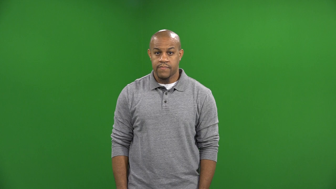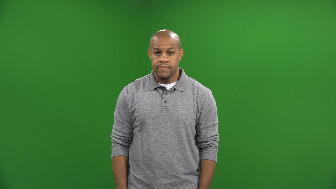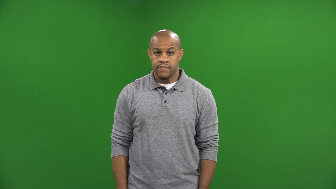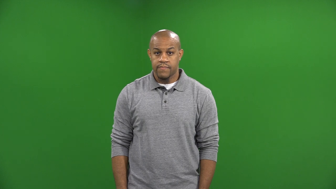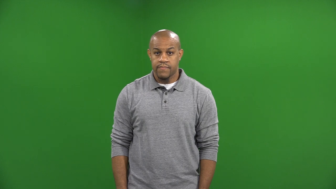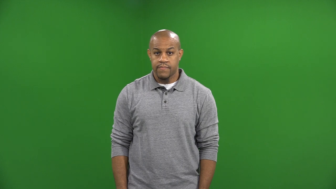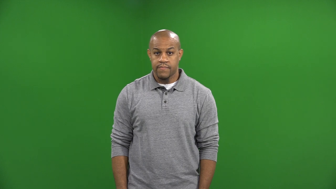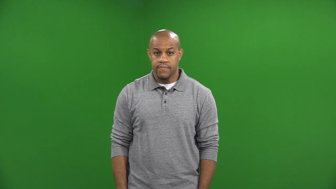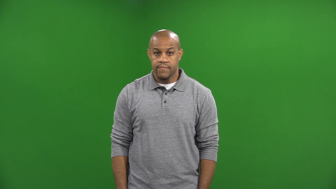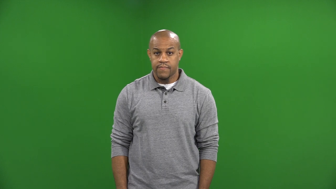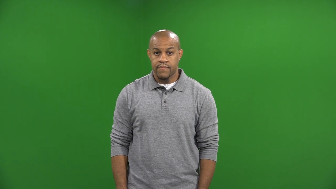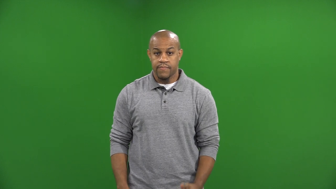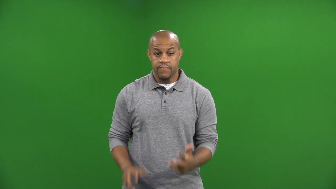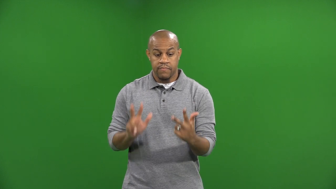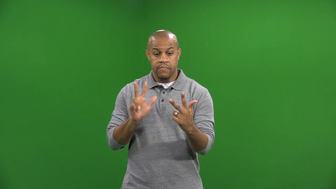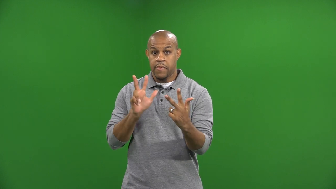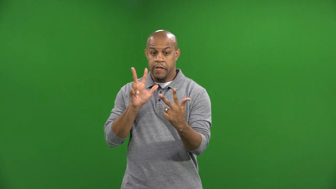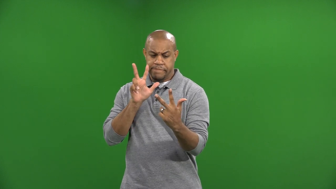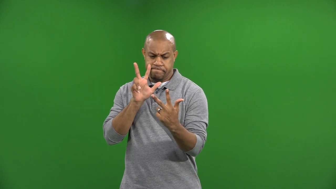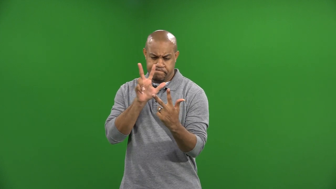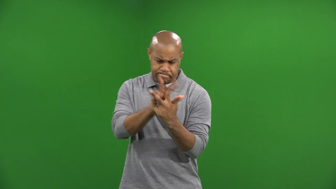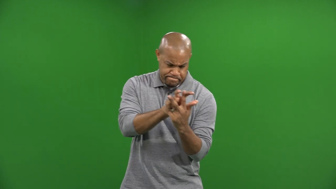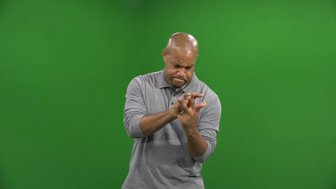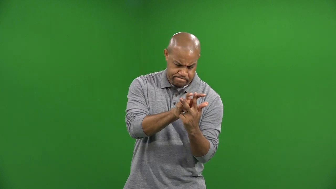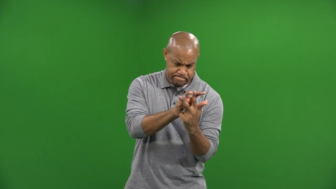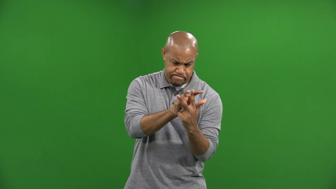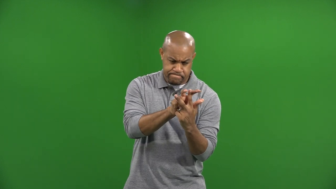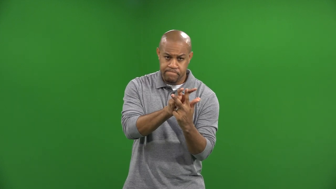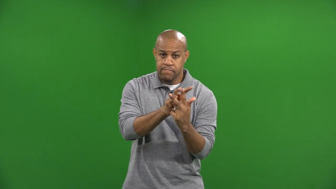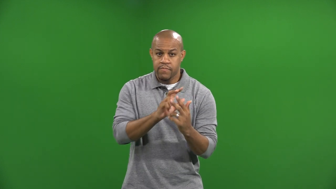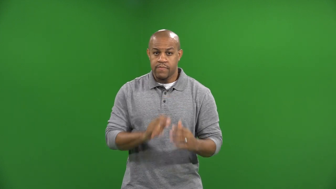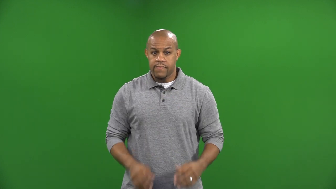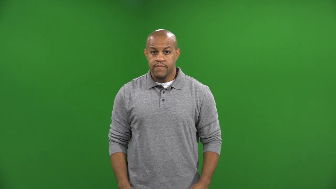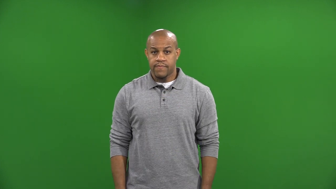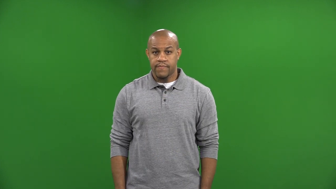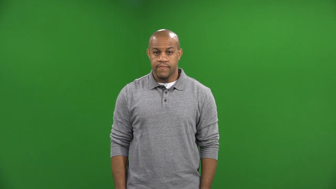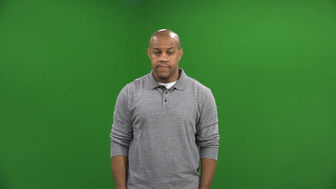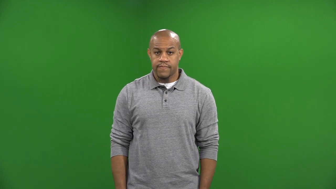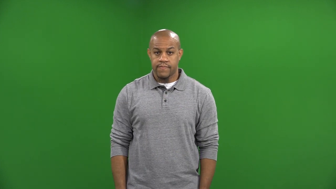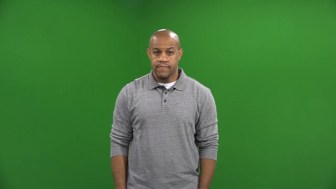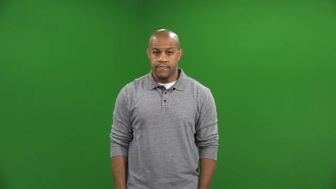Three on three